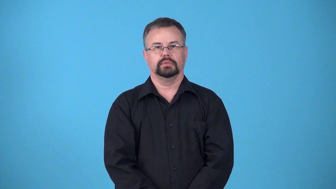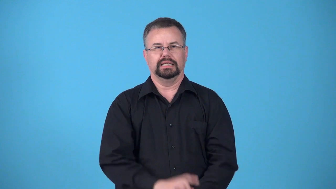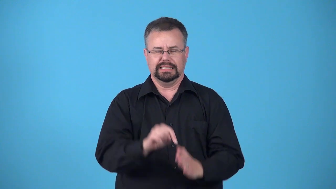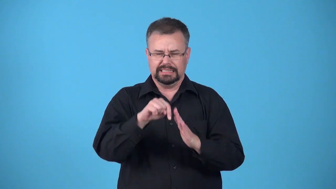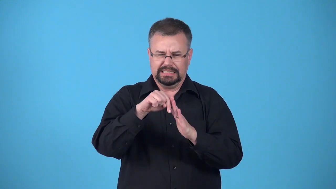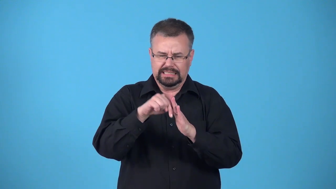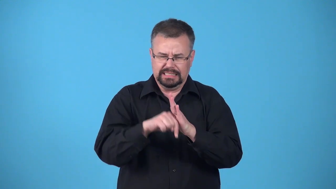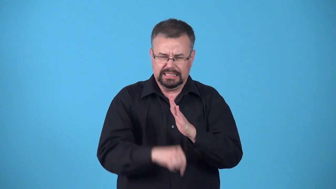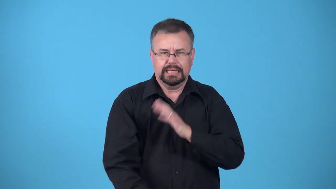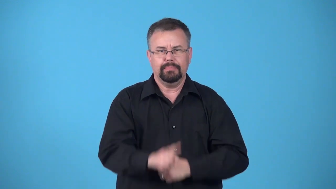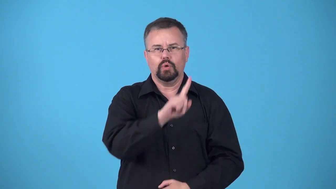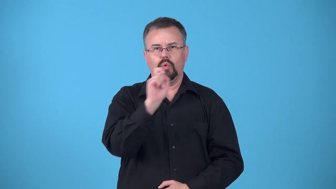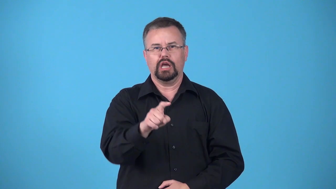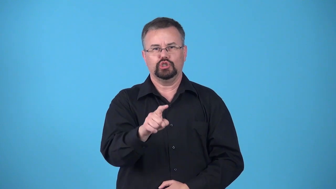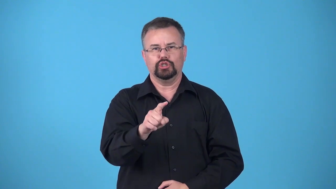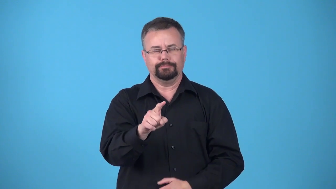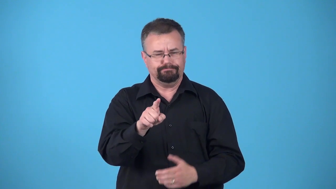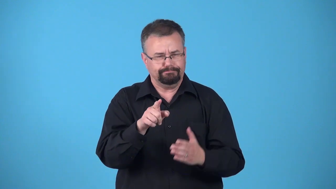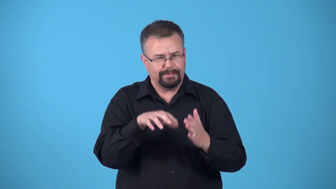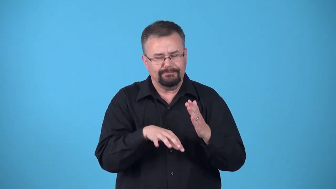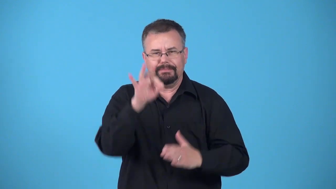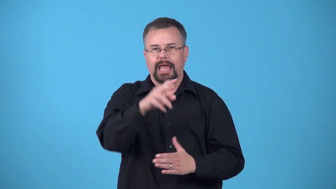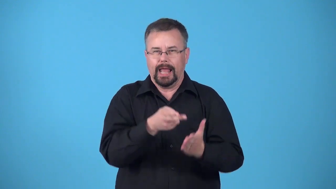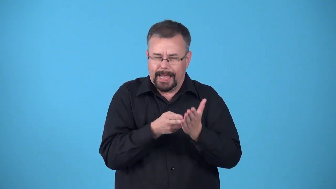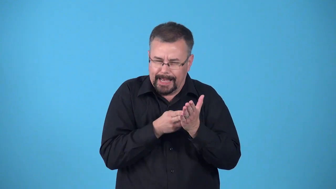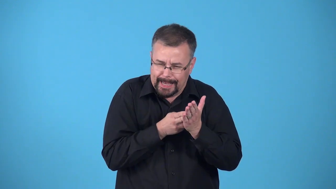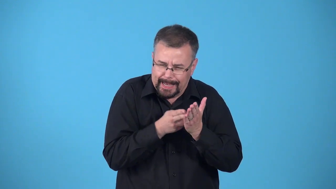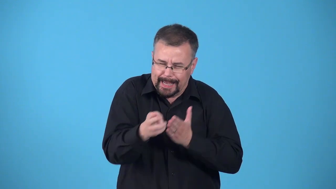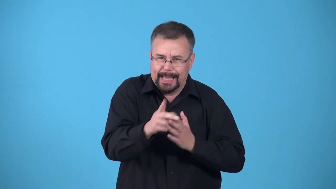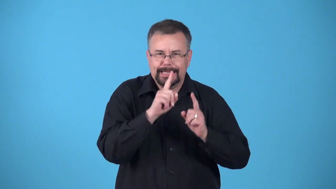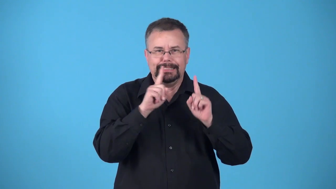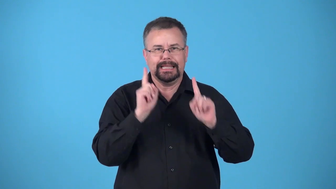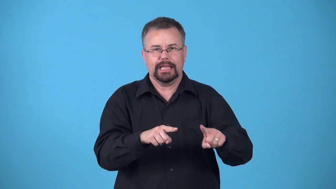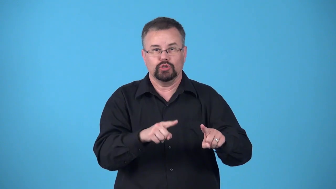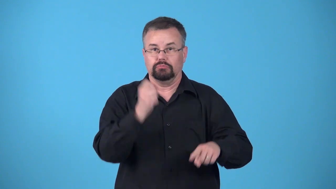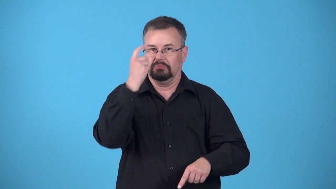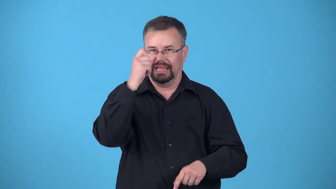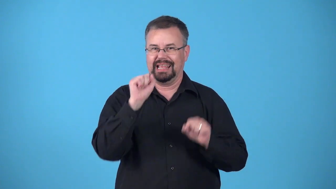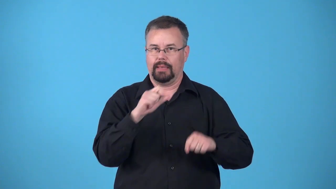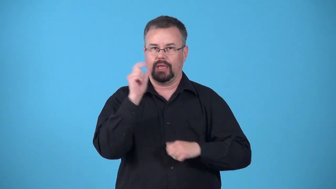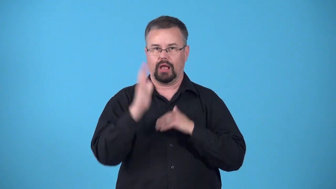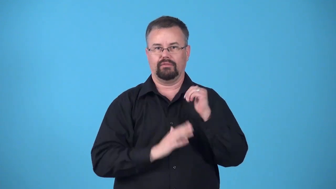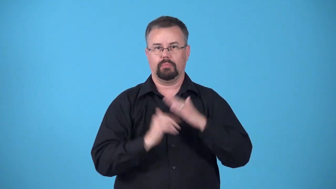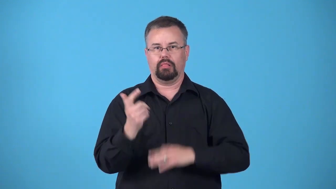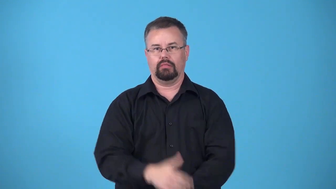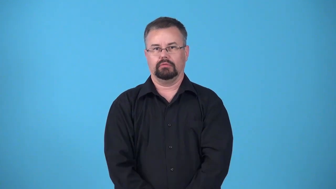searching question